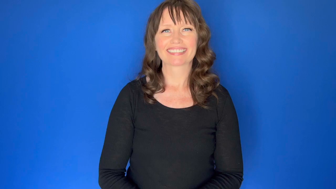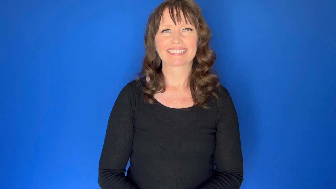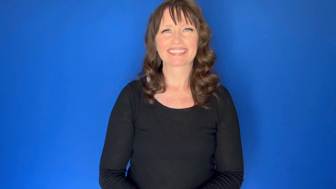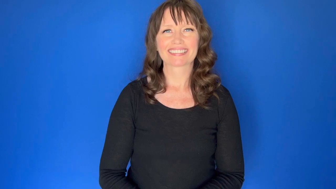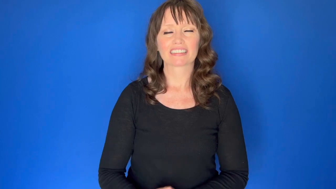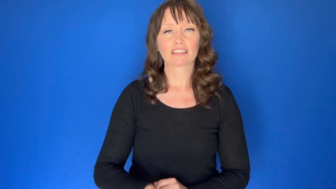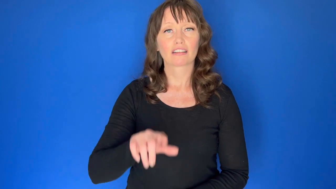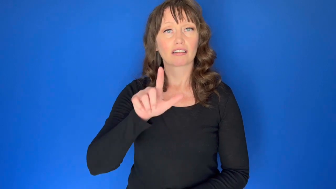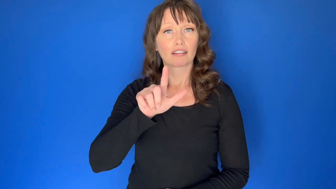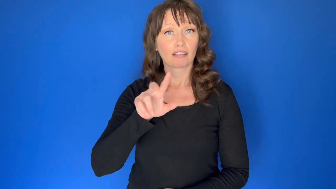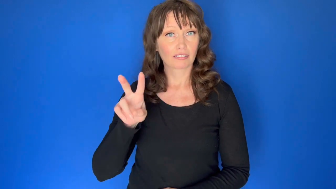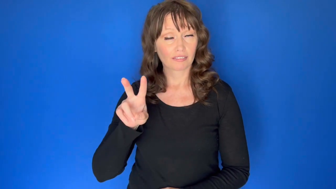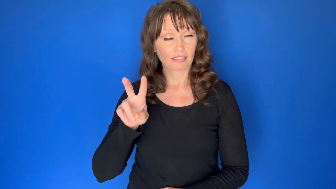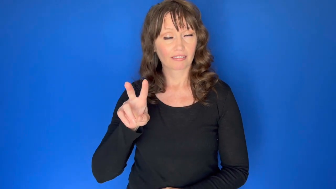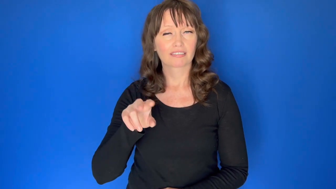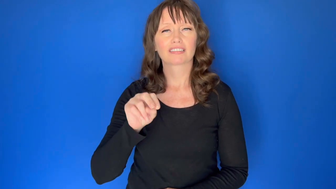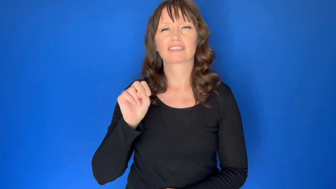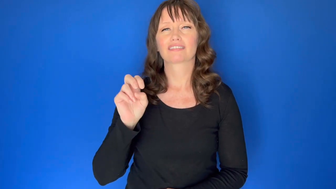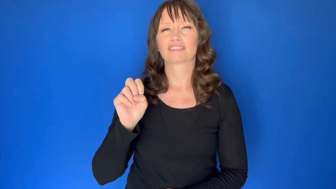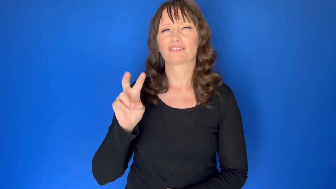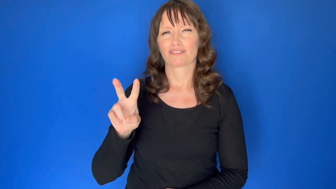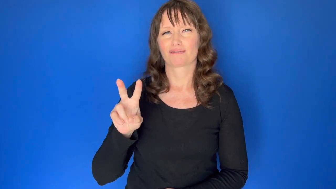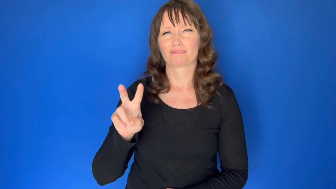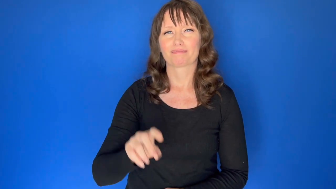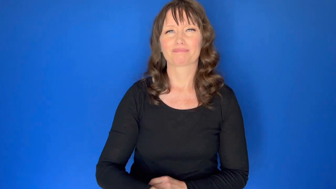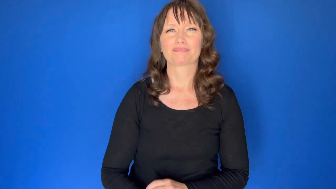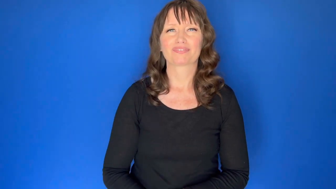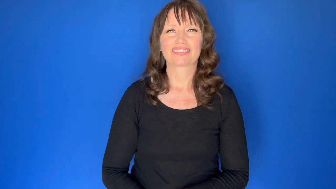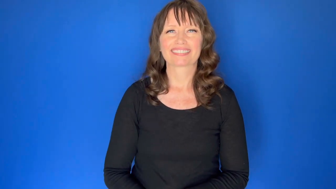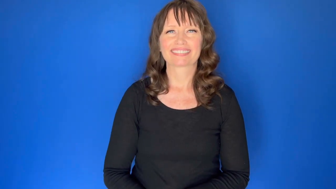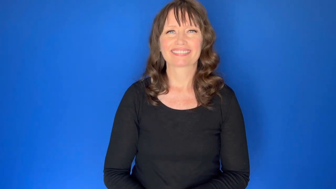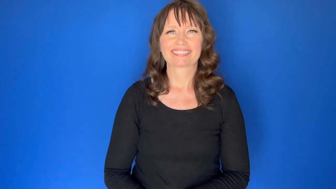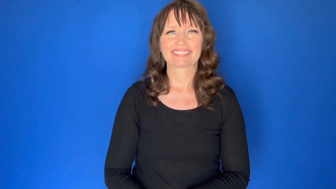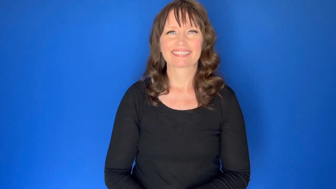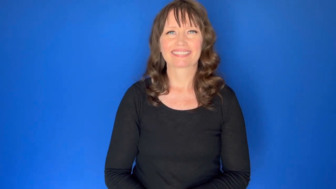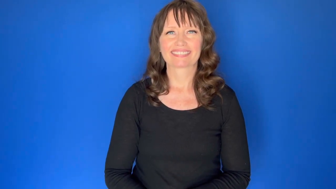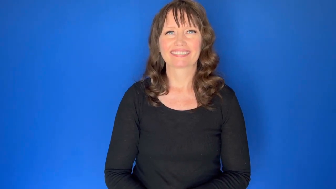Las Vegas, Nevada